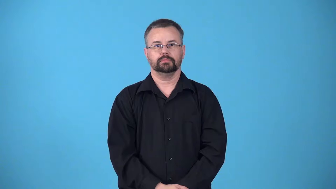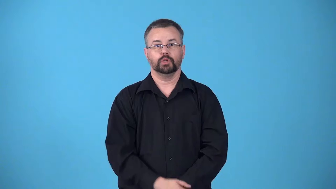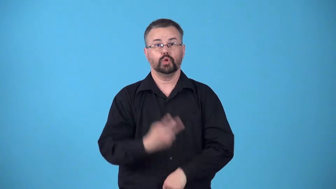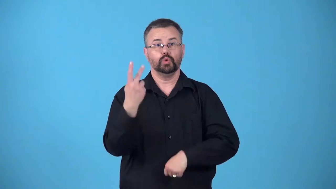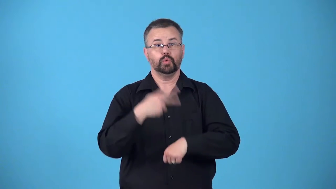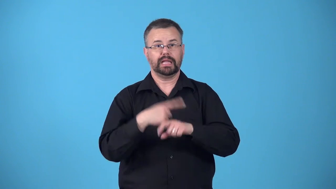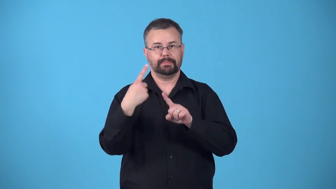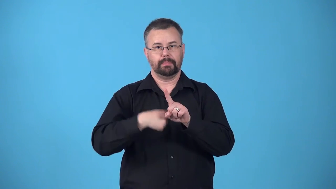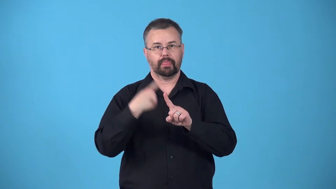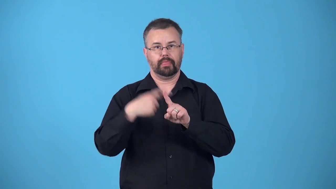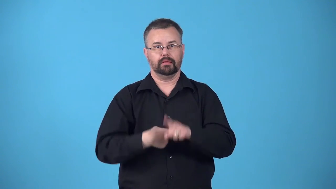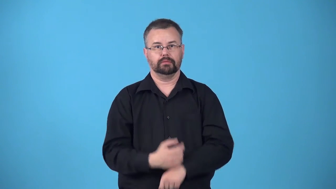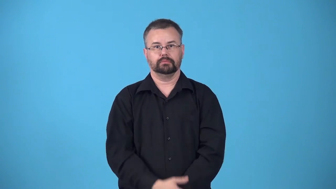bimonthly-happening twice in a month